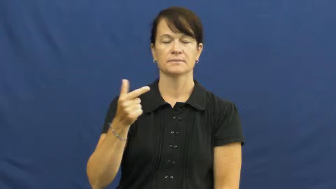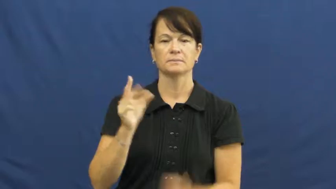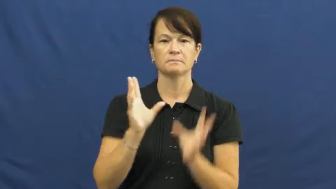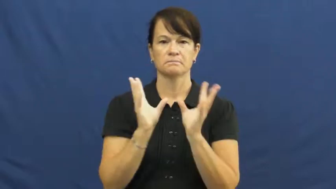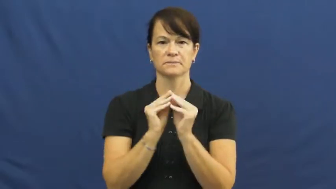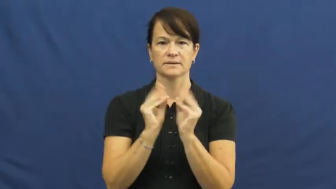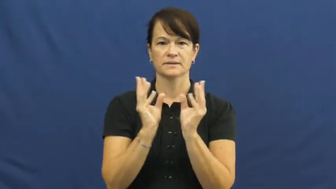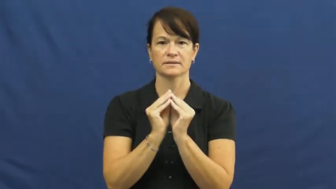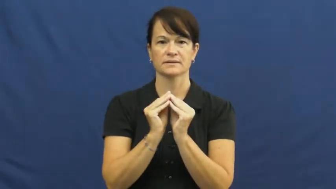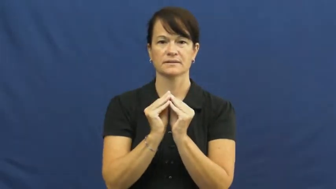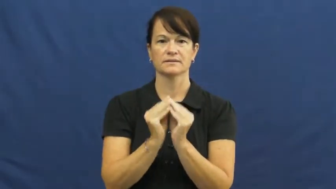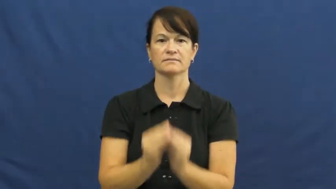symposium